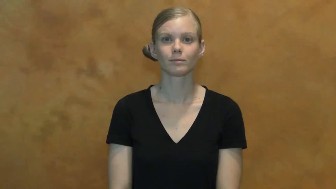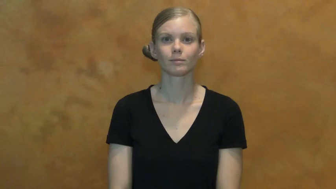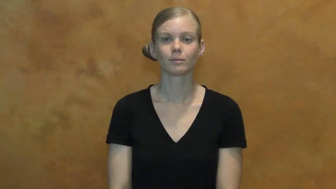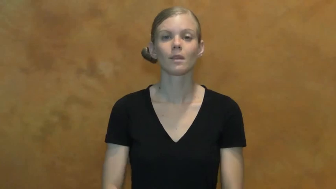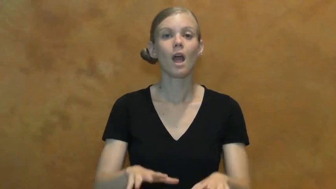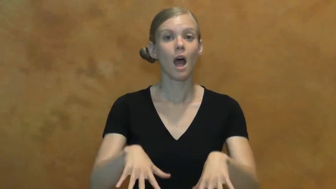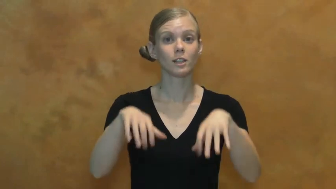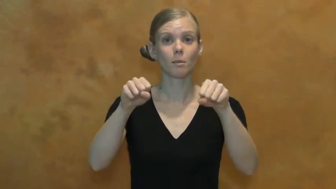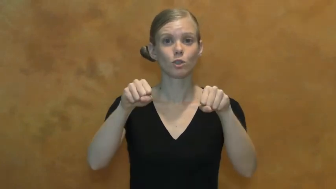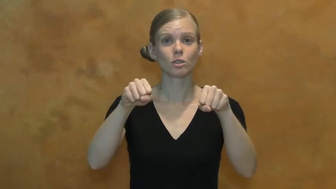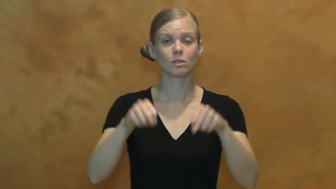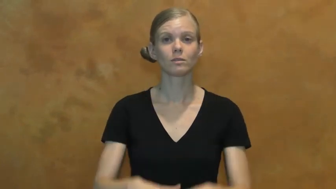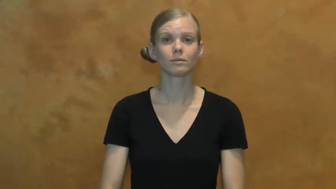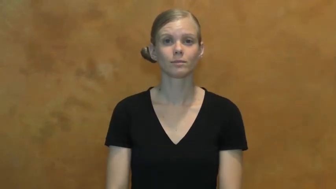adoption